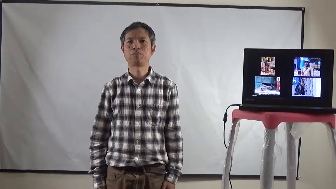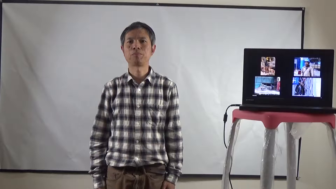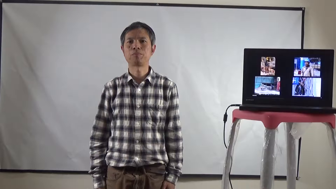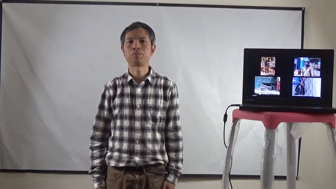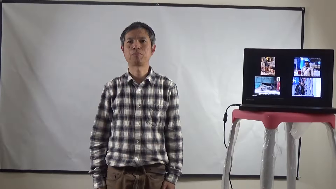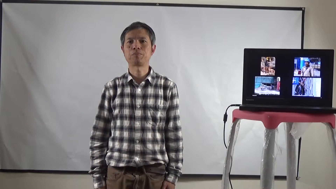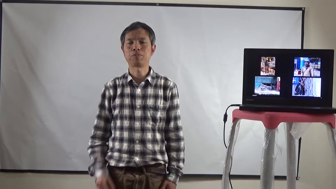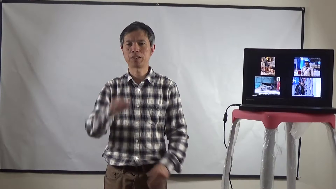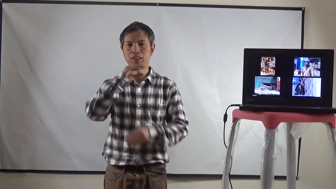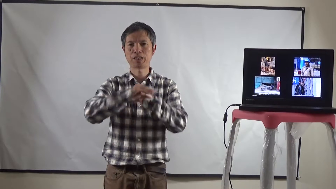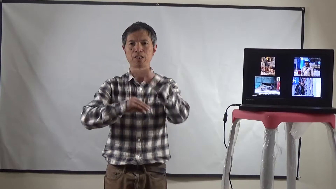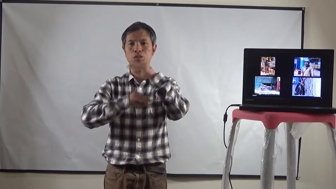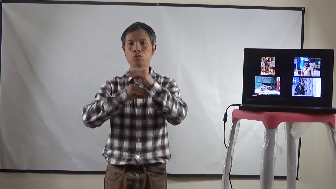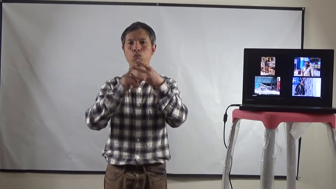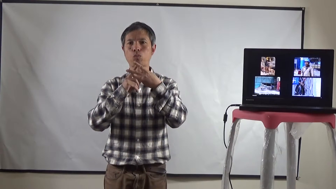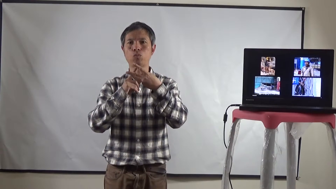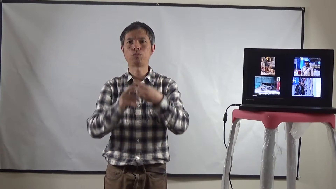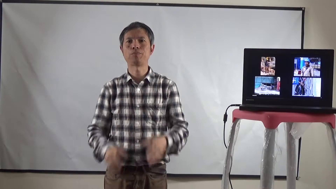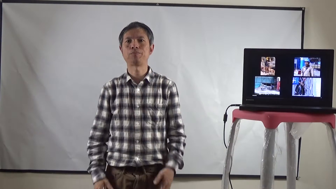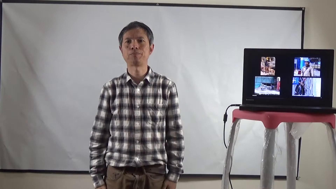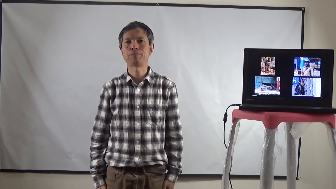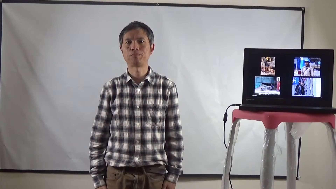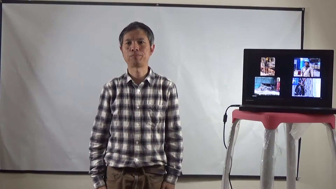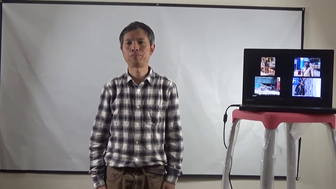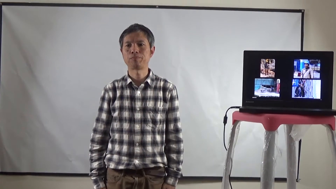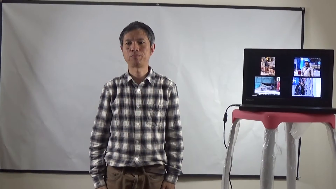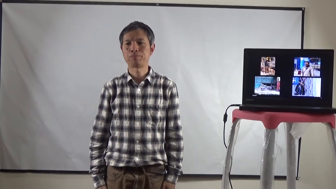constructionworker